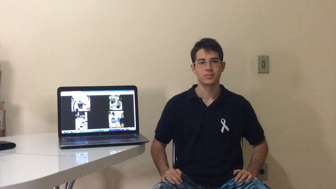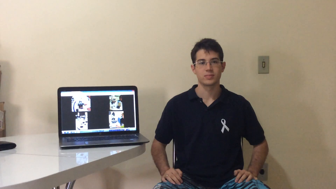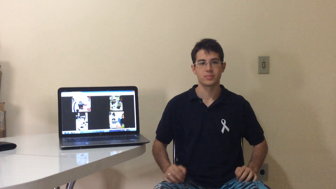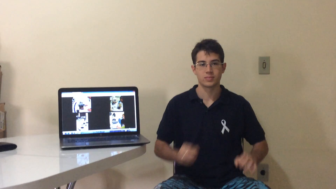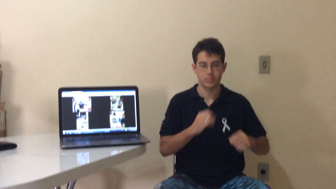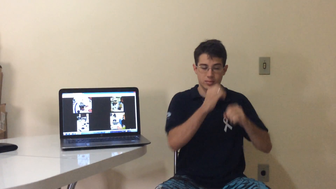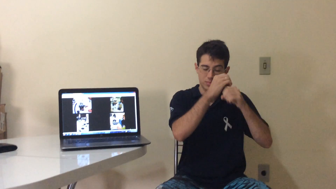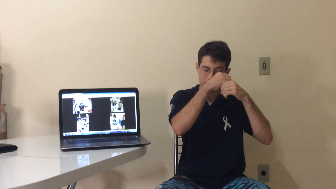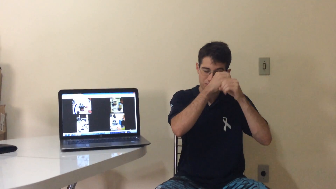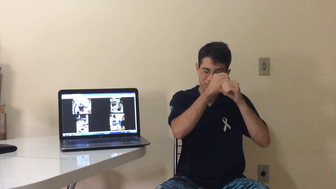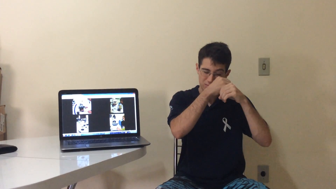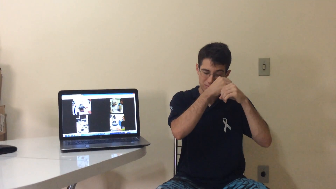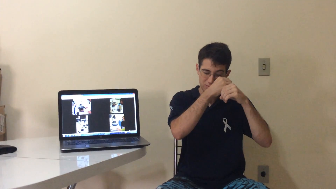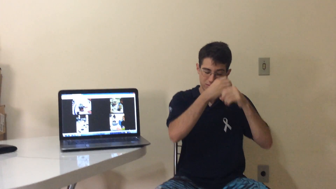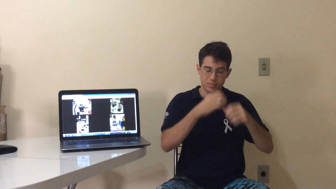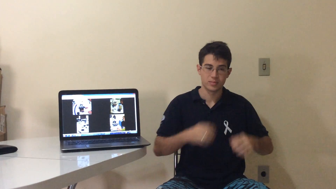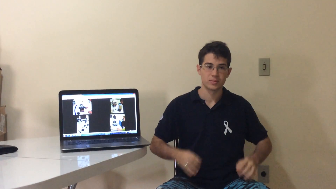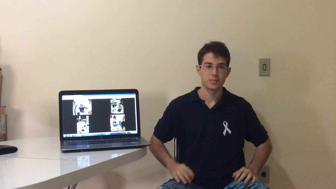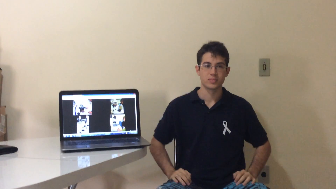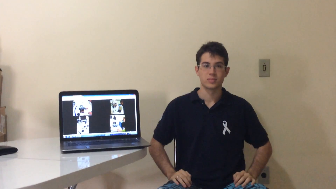microscope